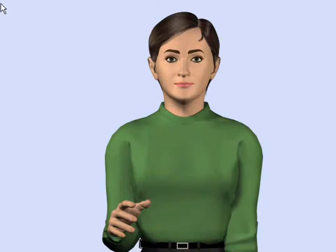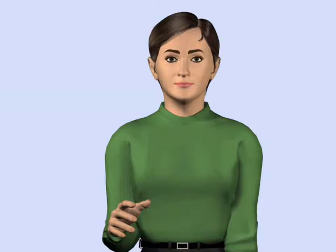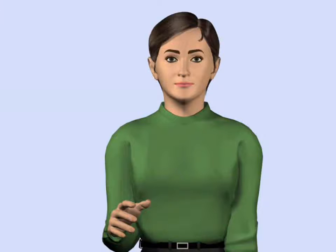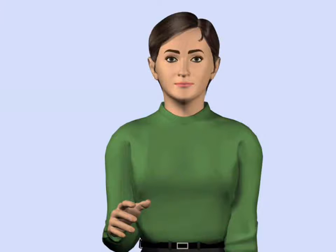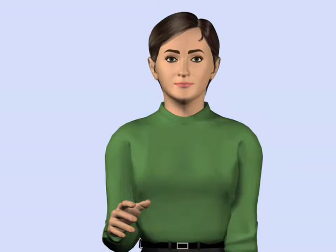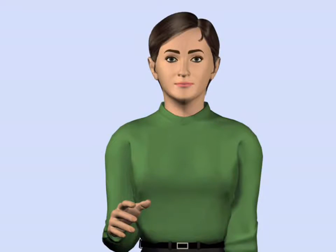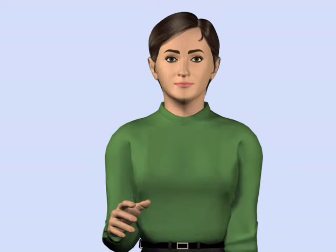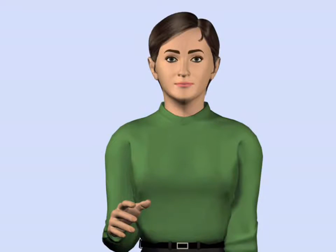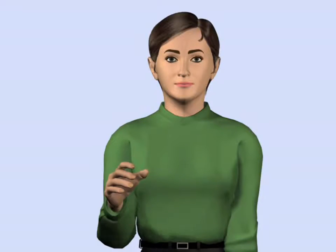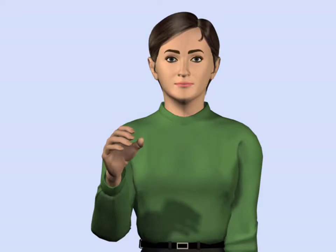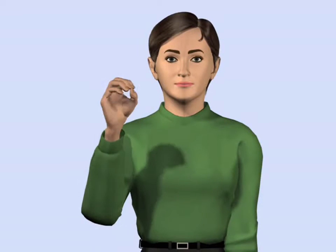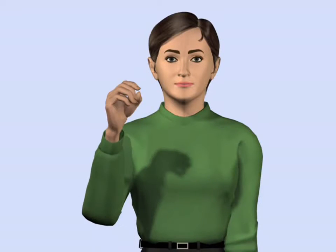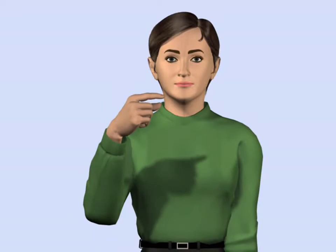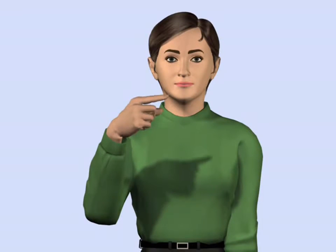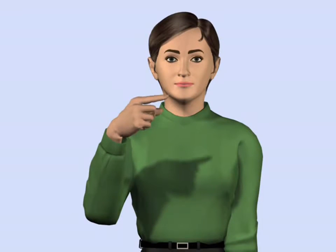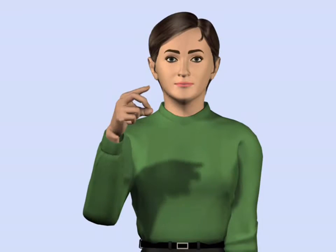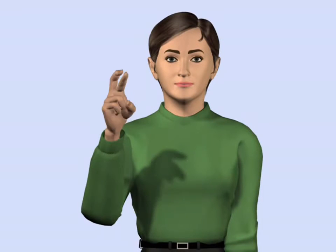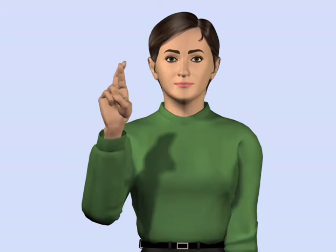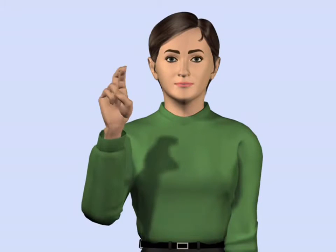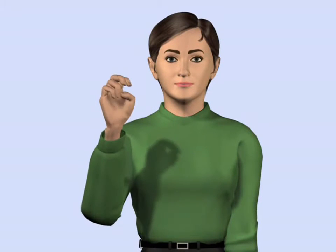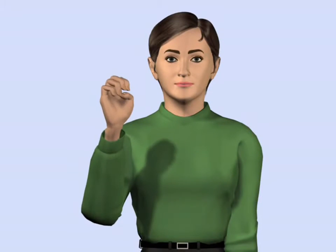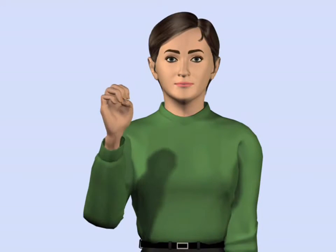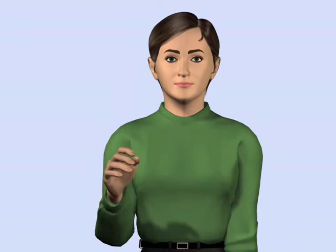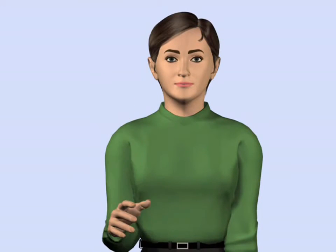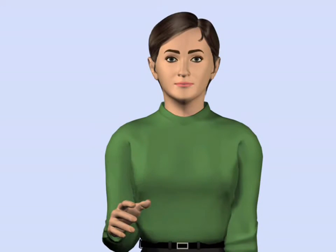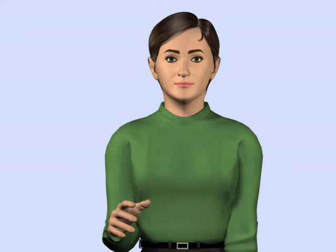ogre